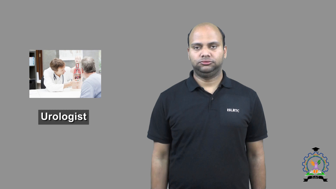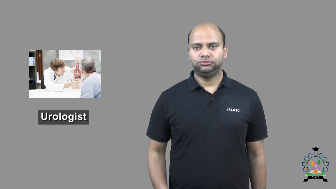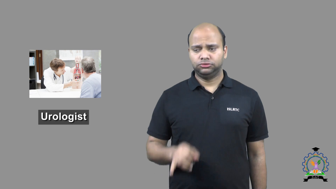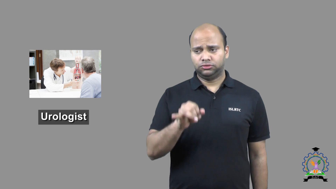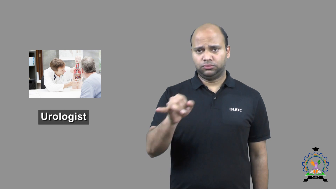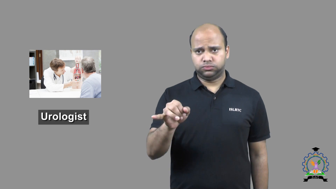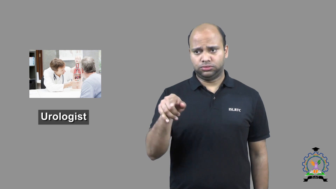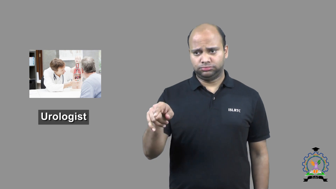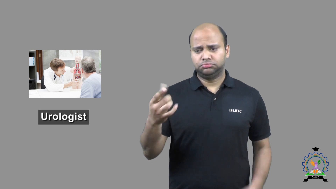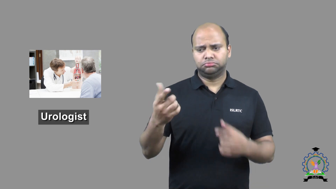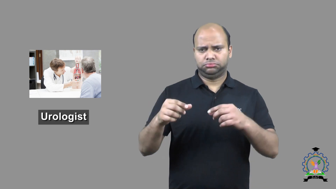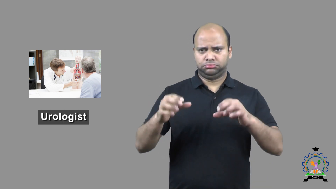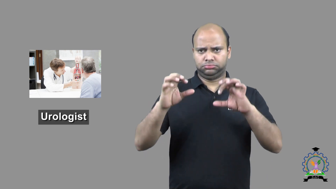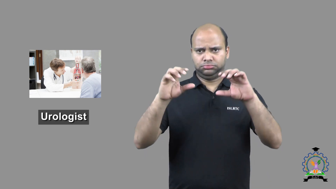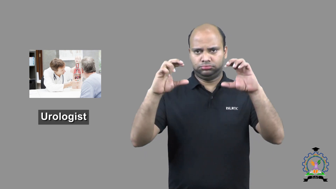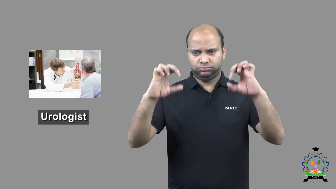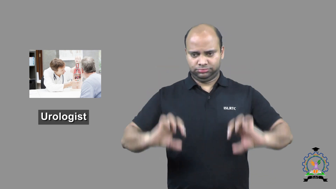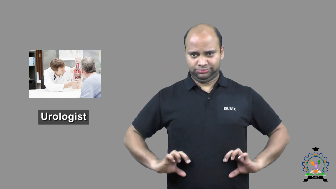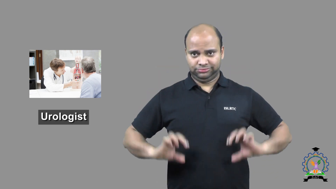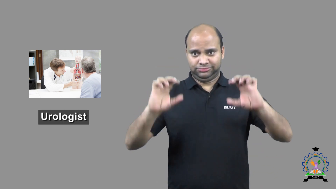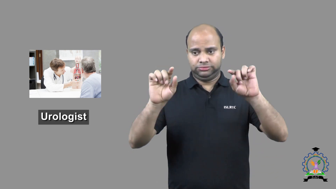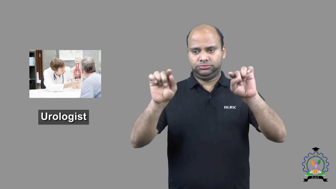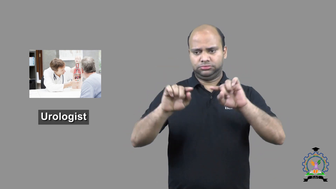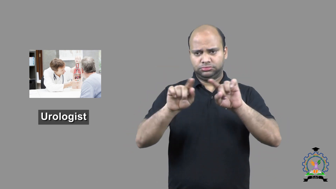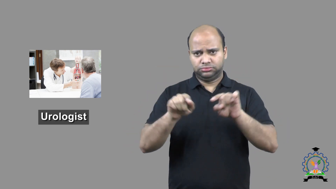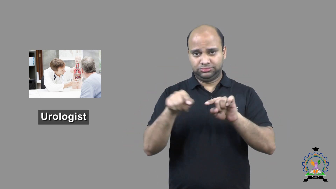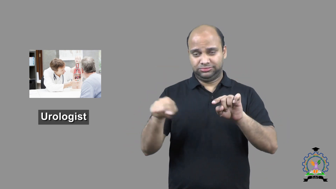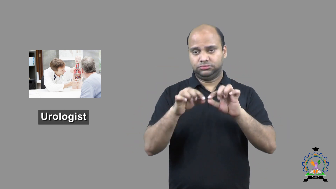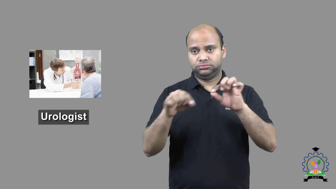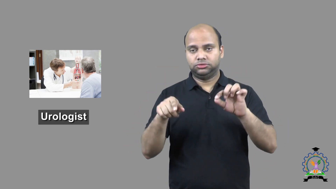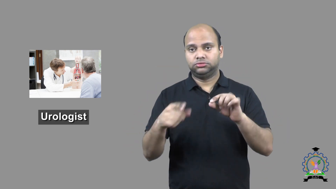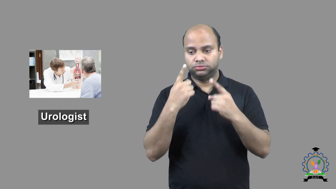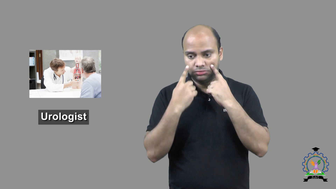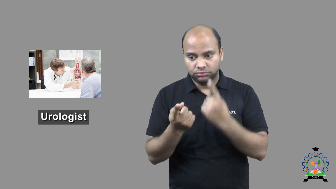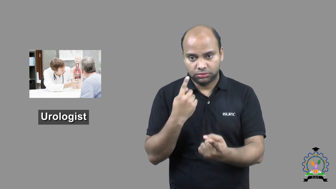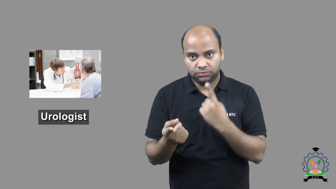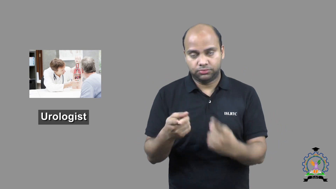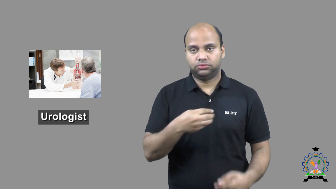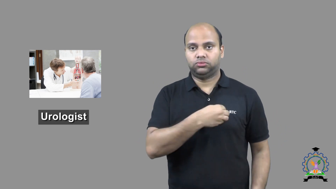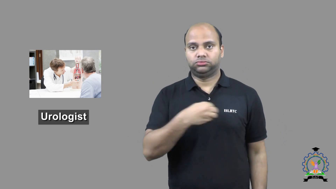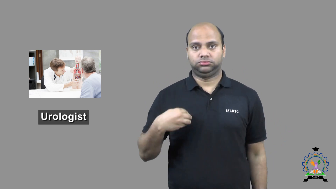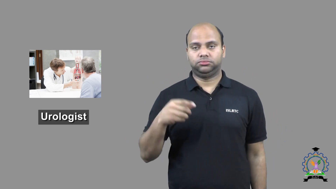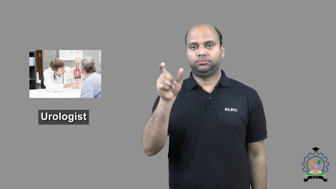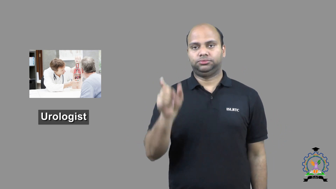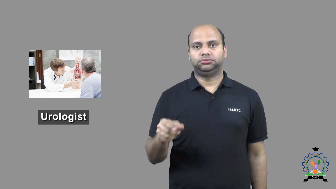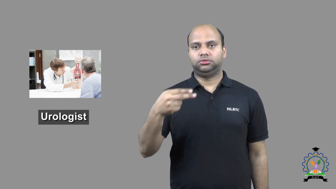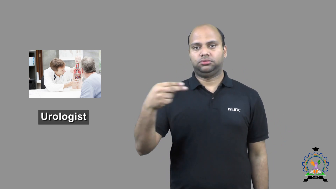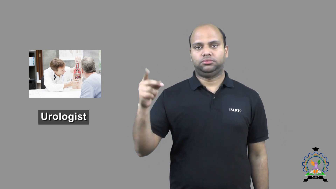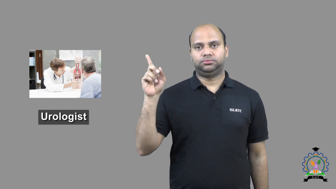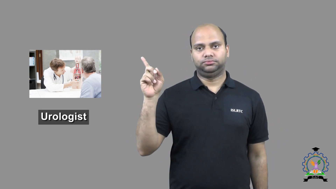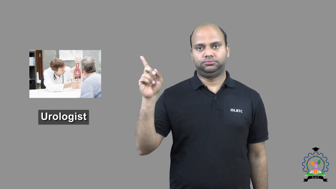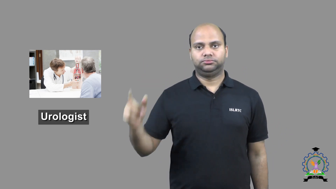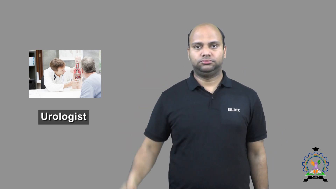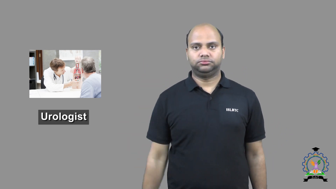Urologist